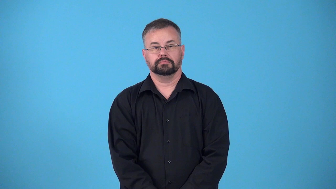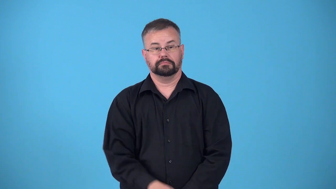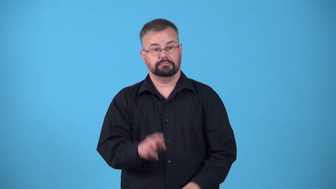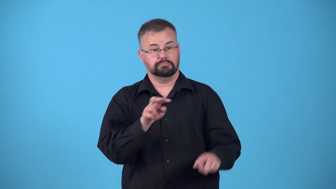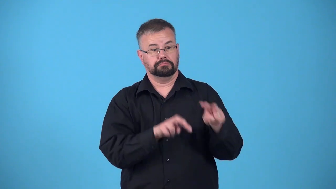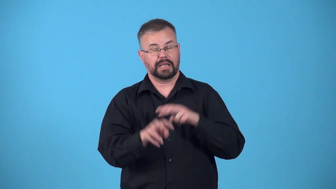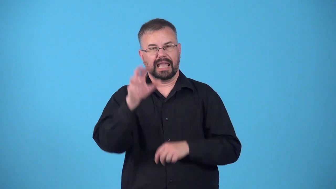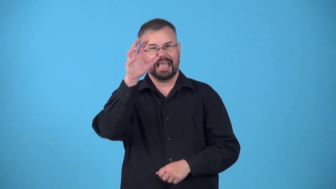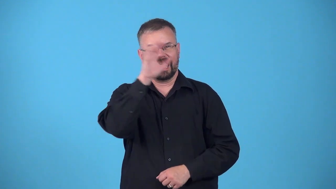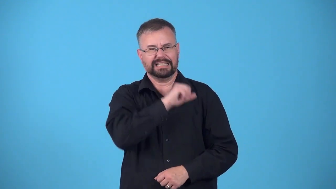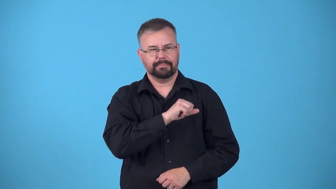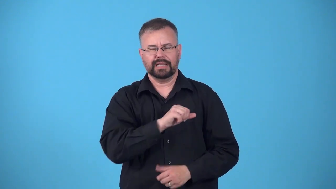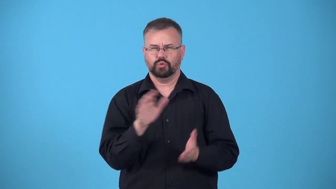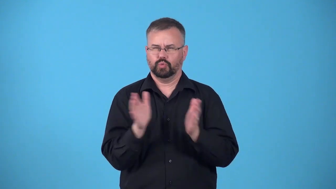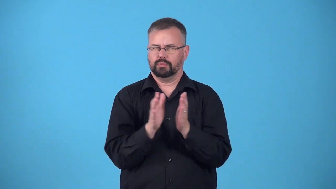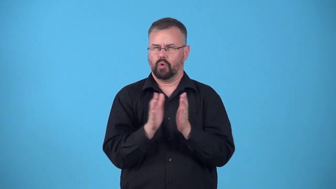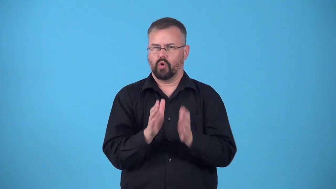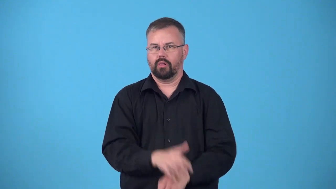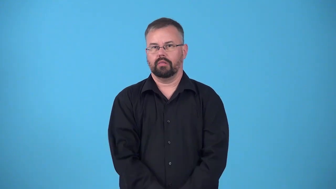underestimate